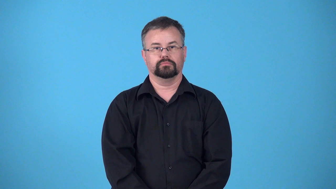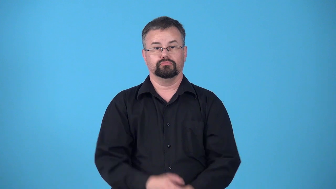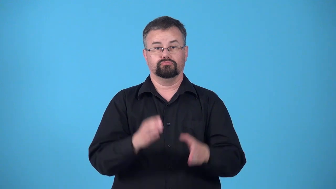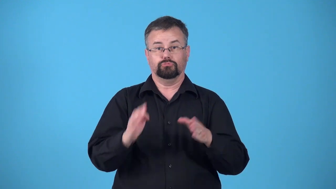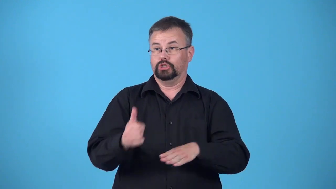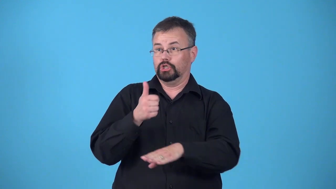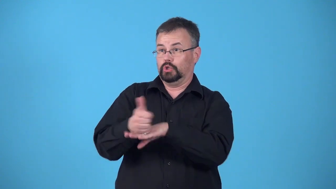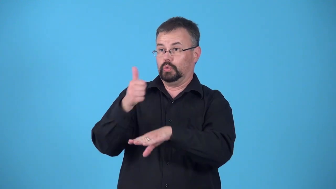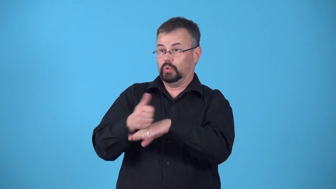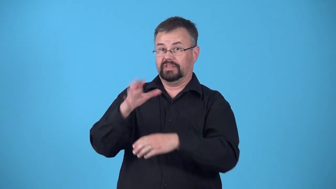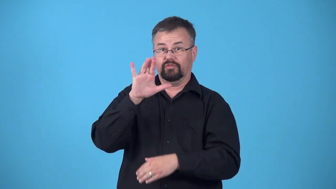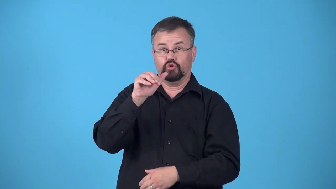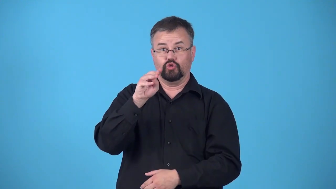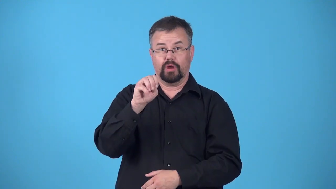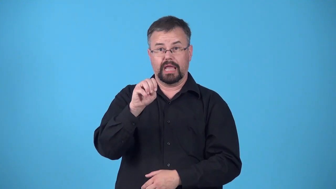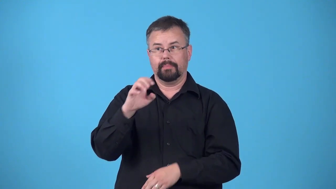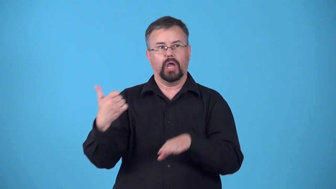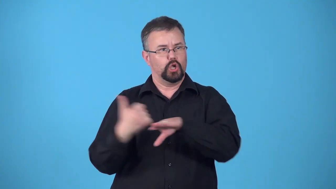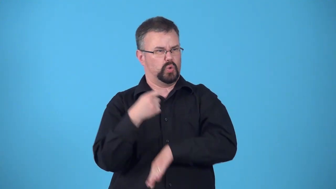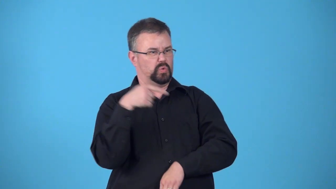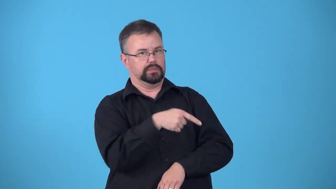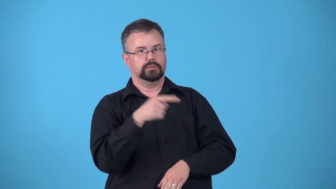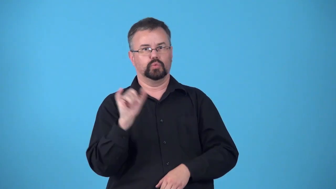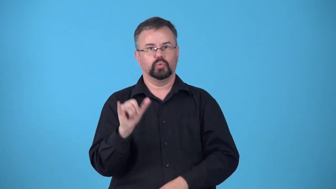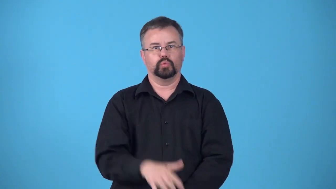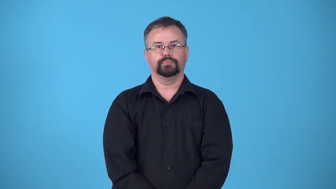countercharge